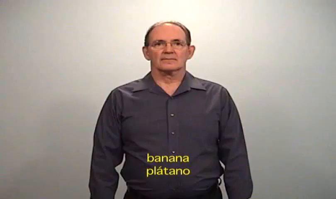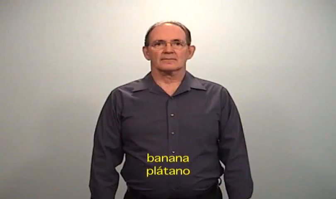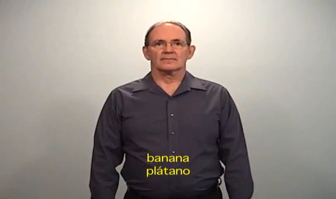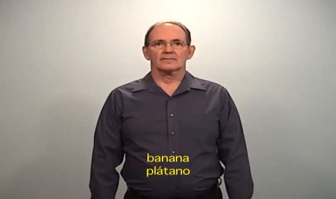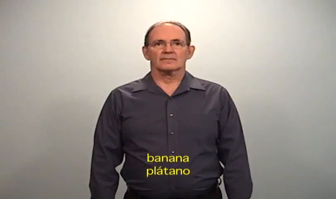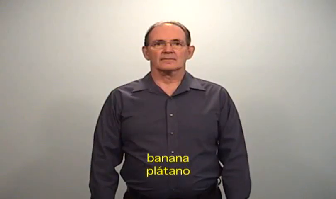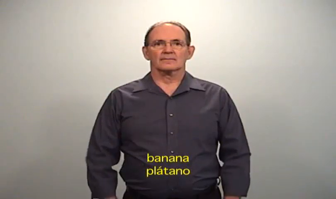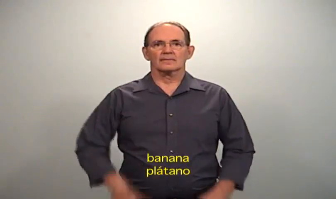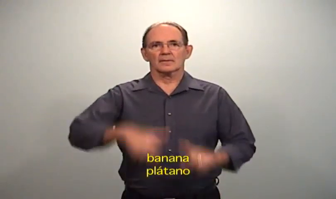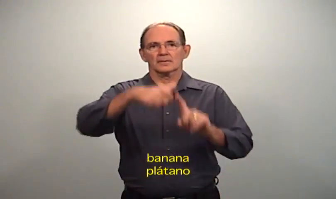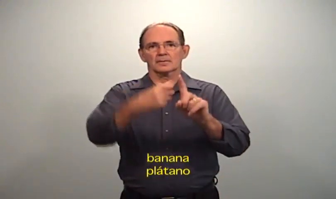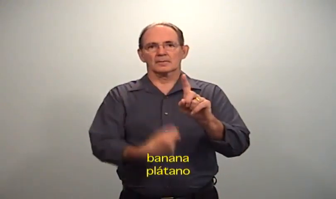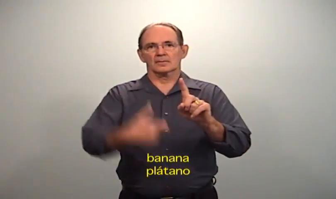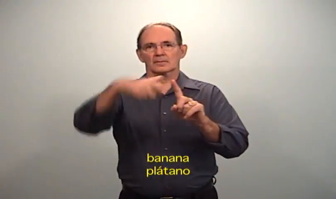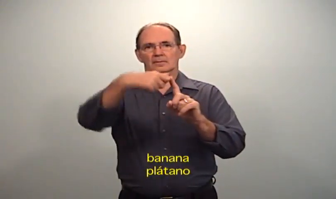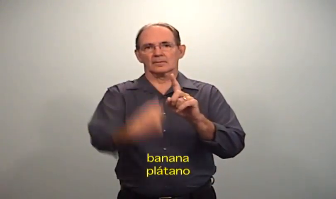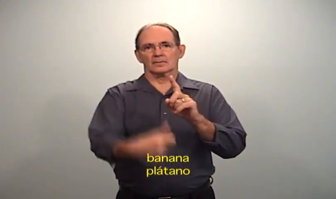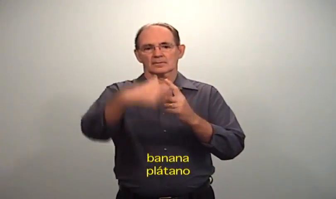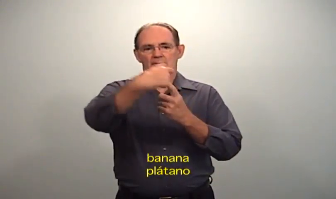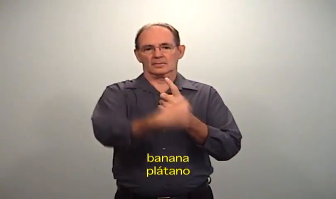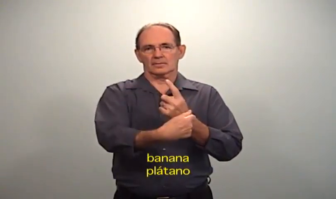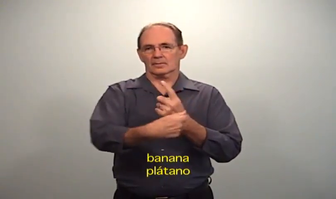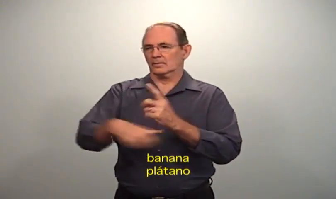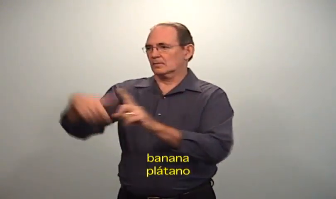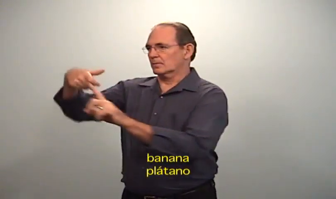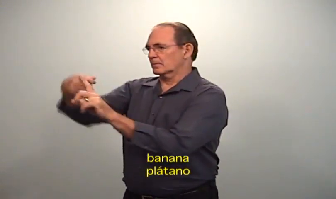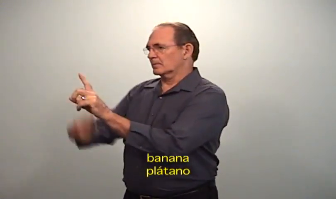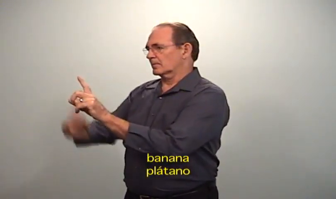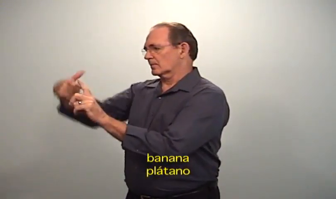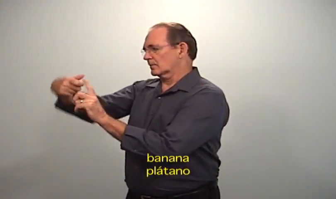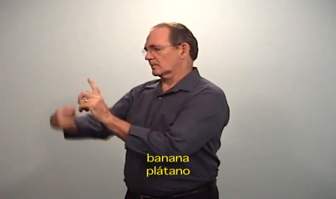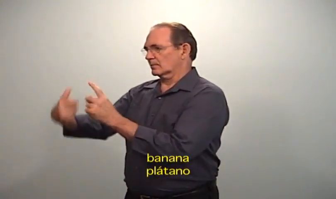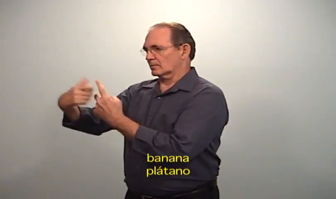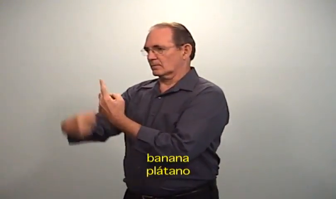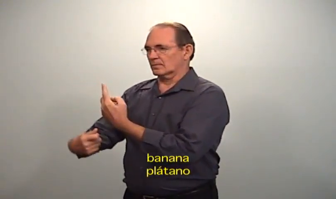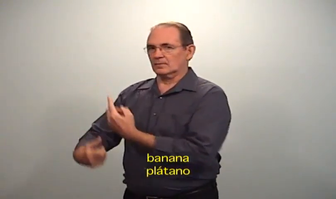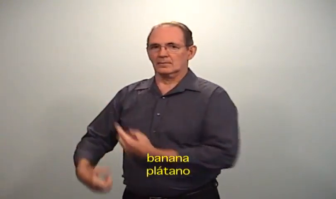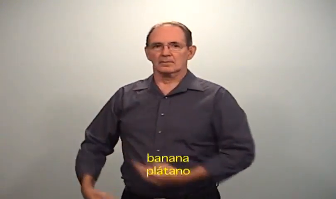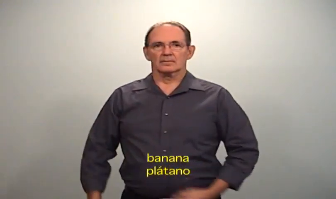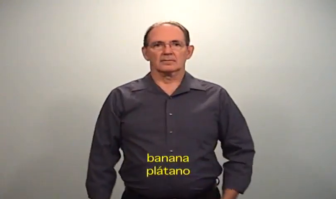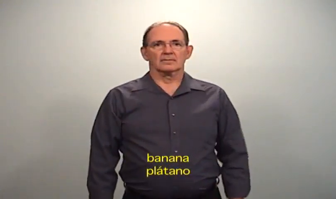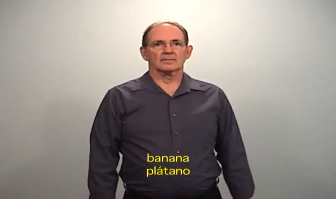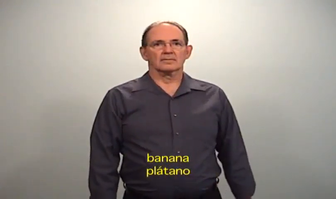Banana